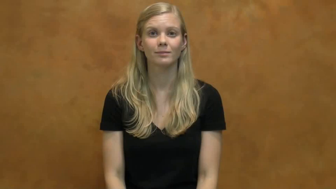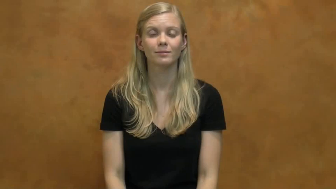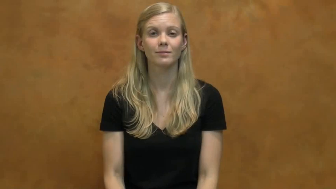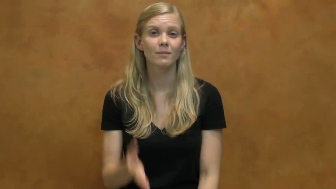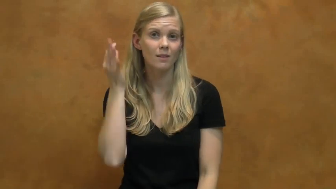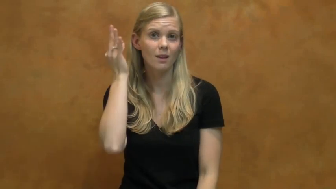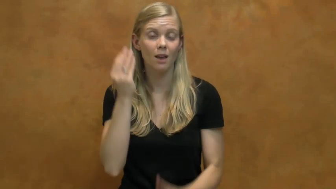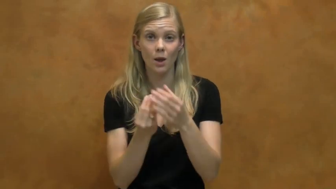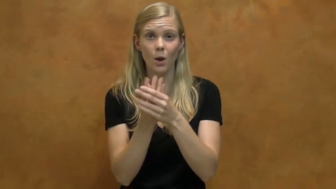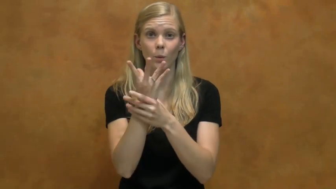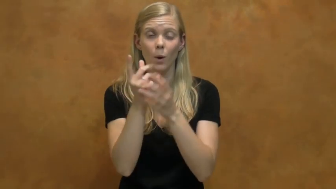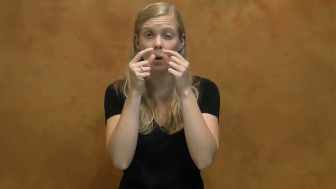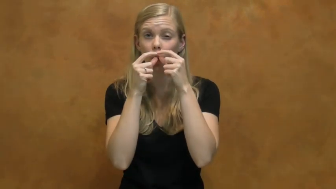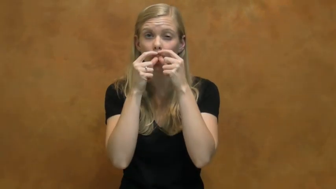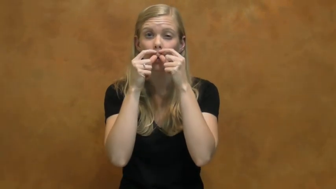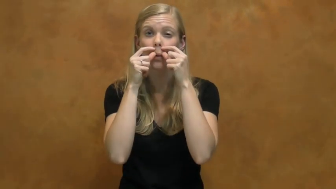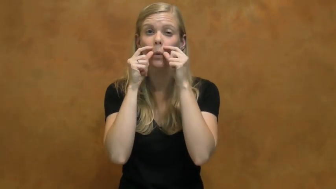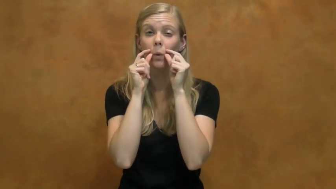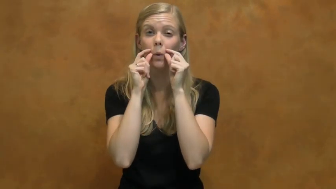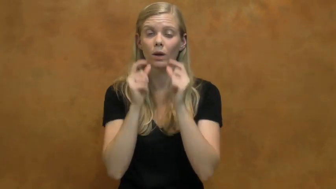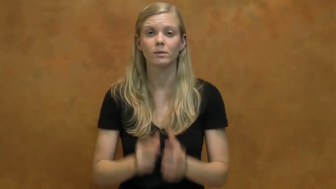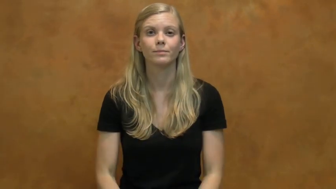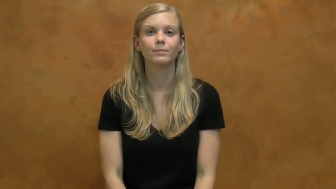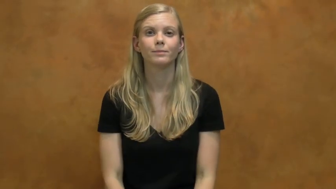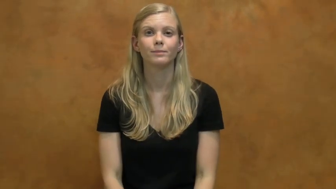moustache